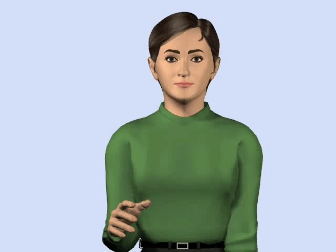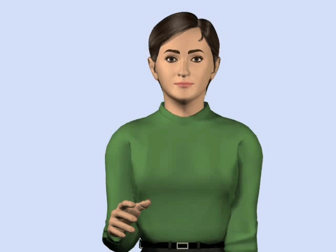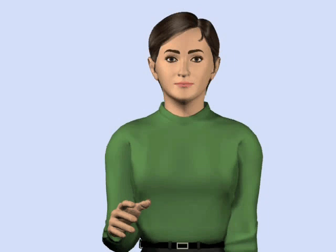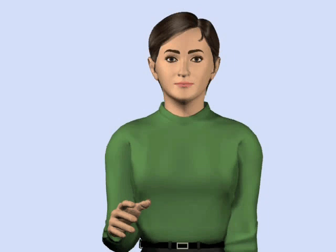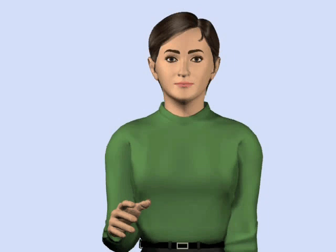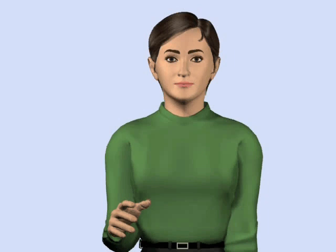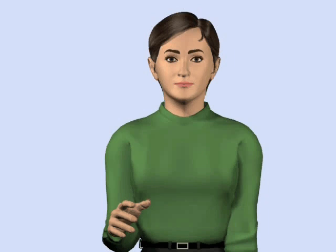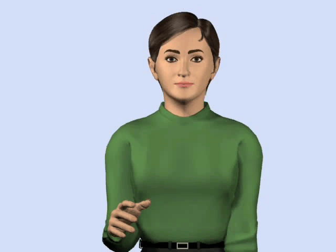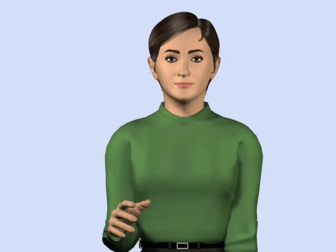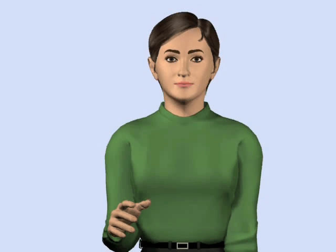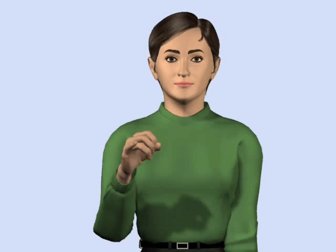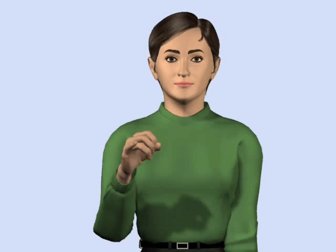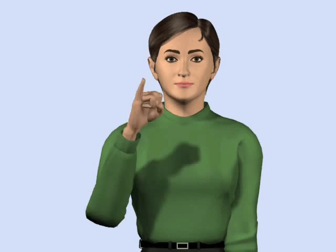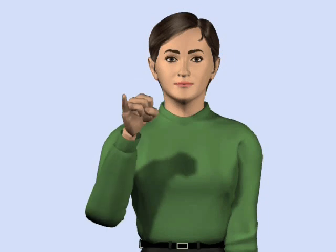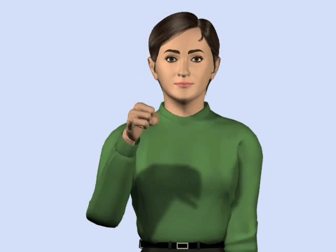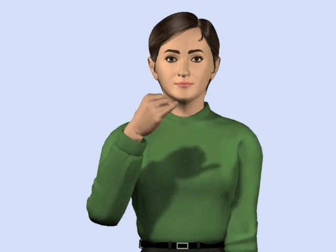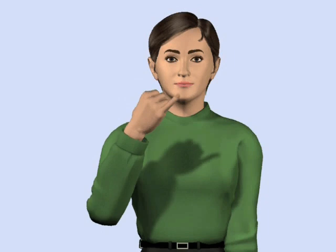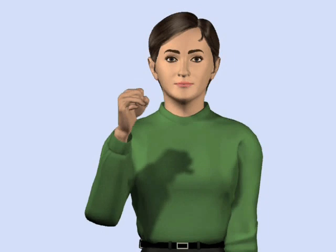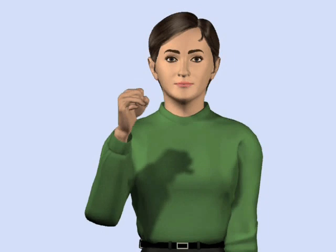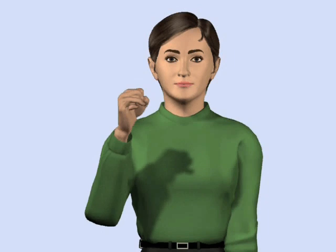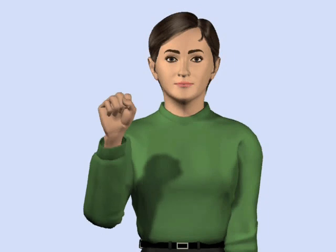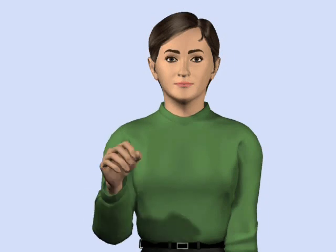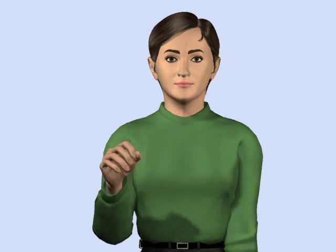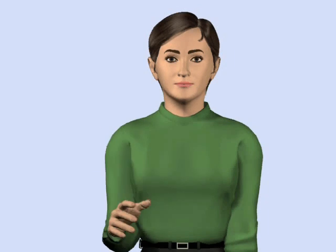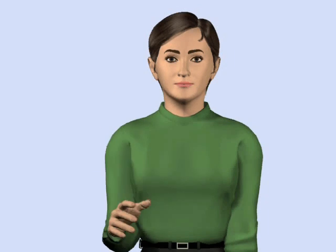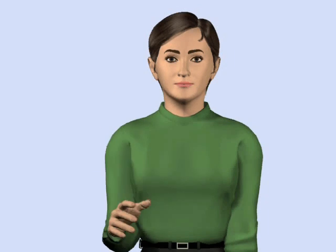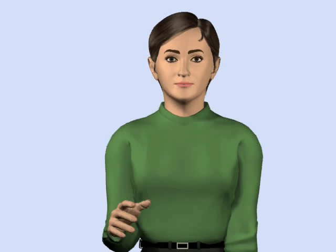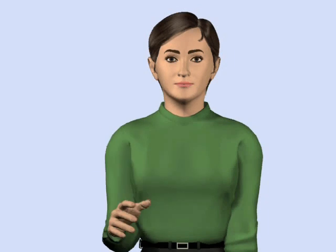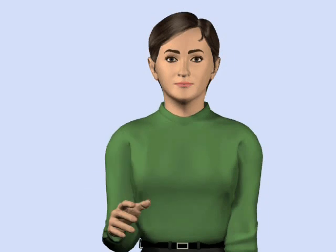Jersey Shore,OR